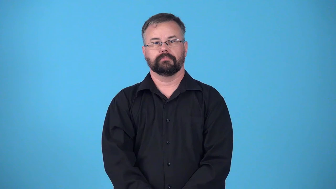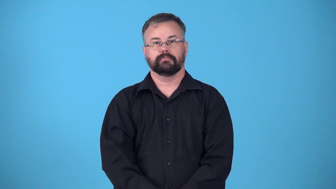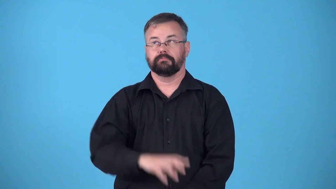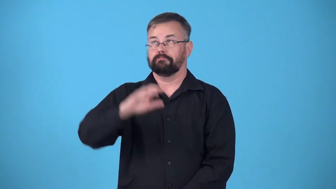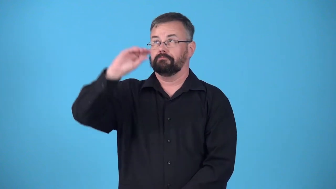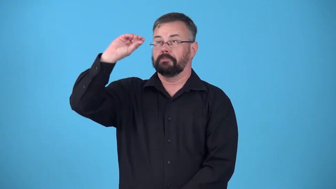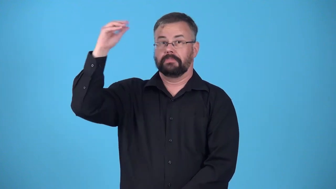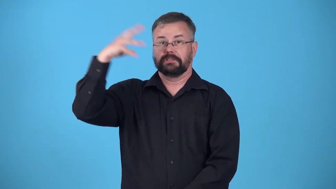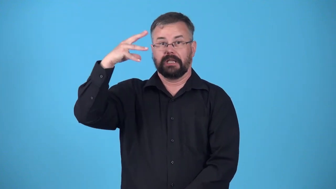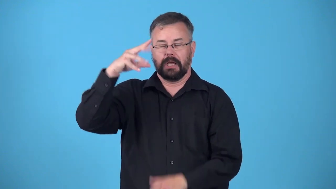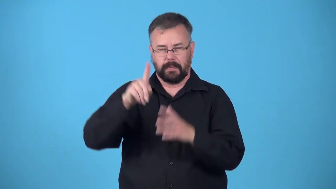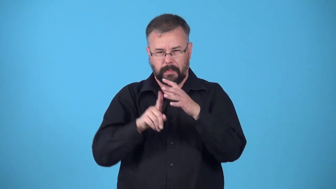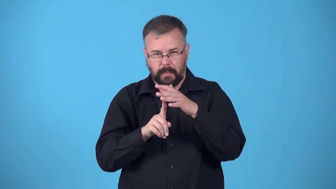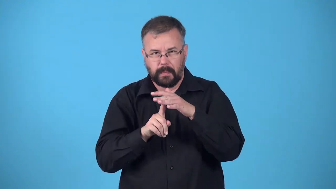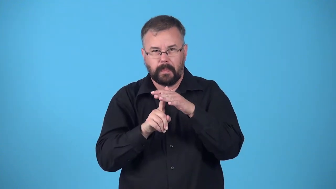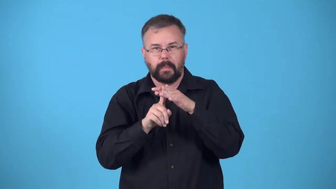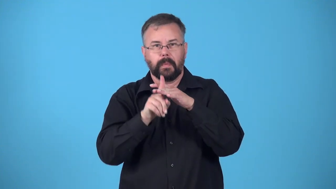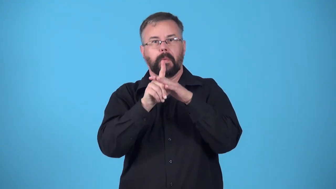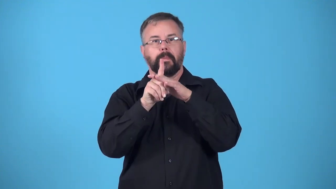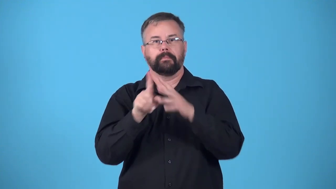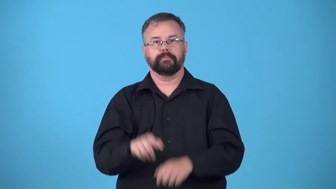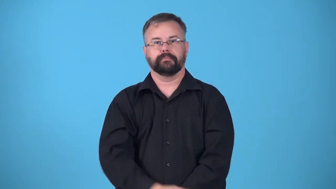come out